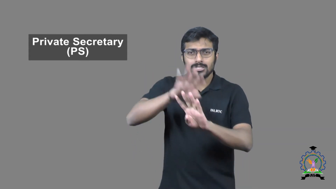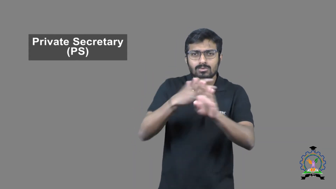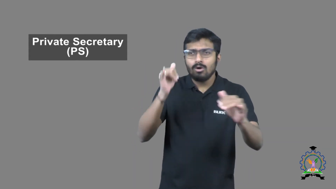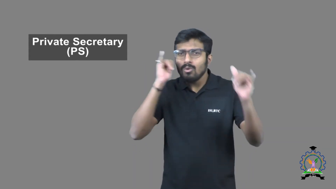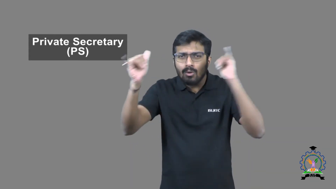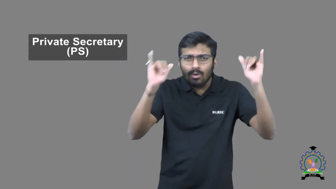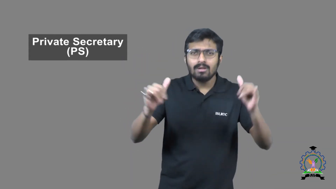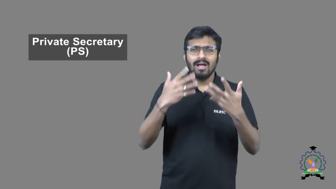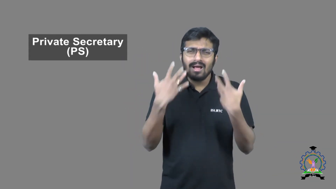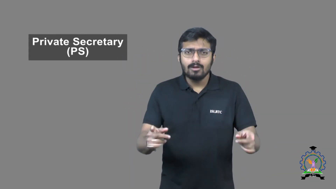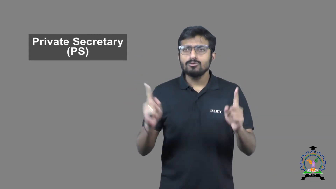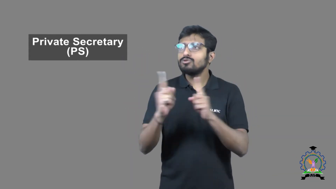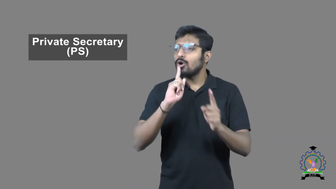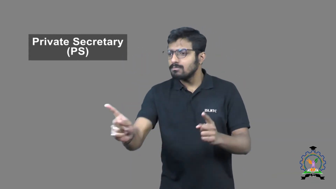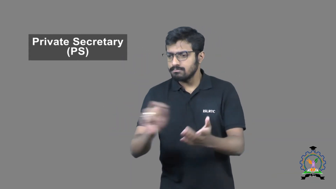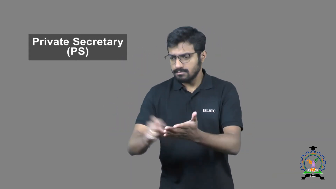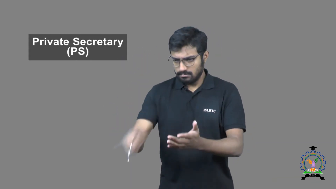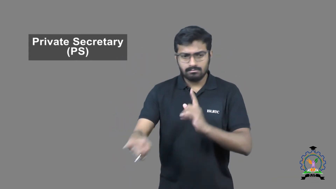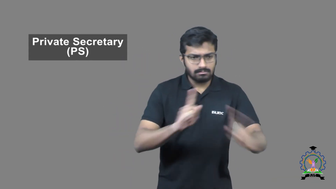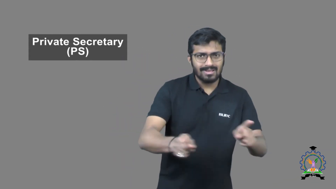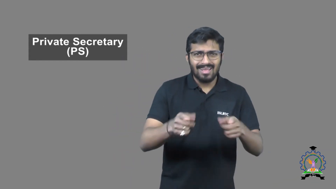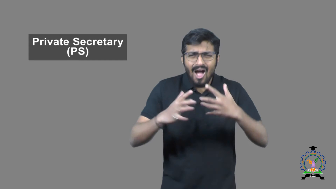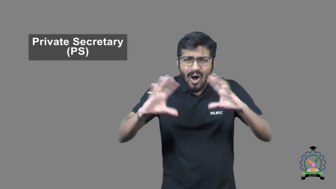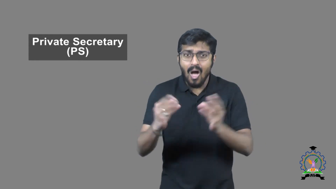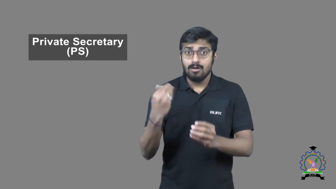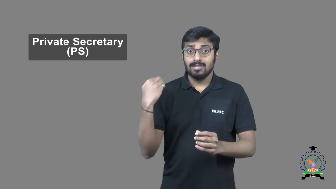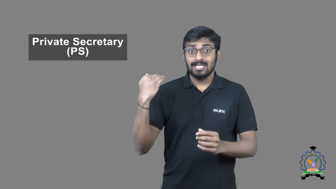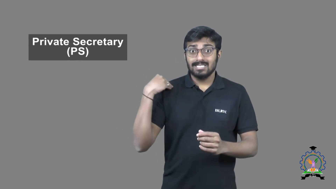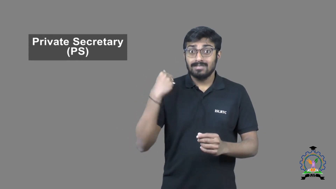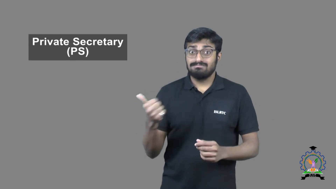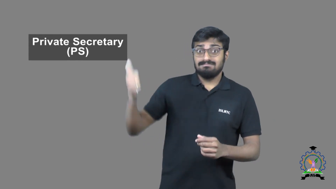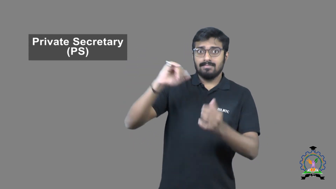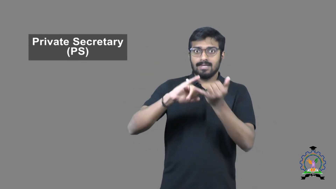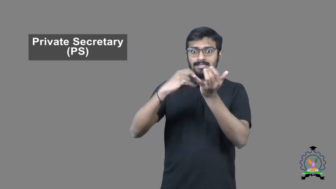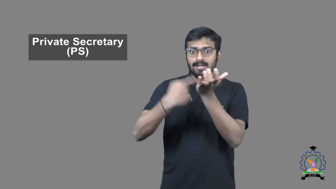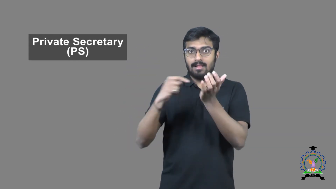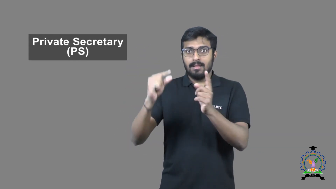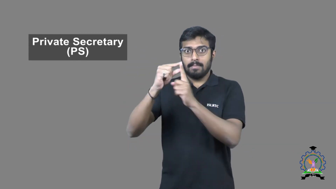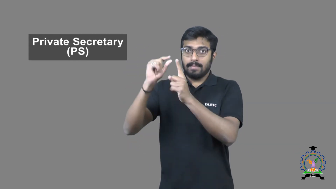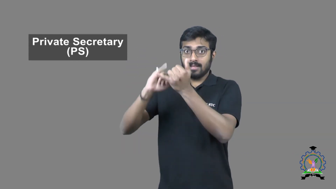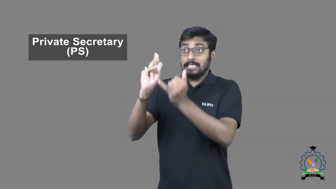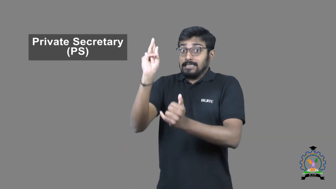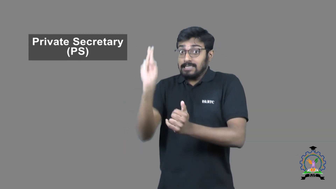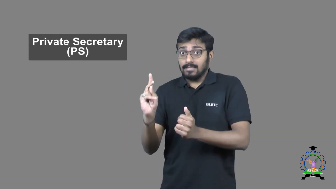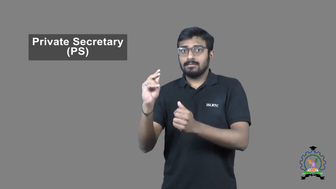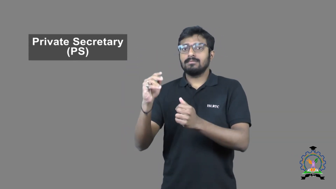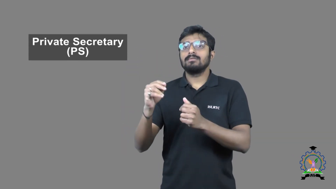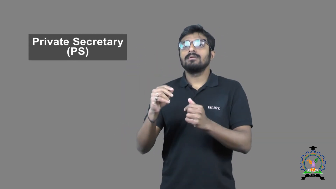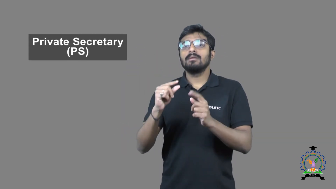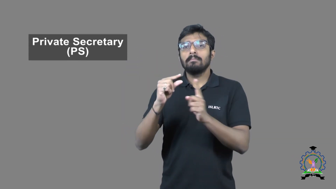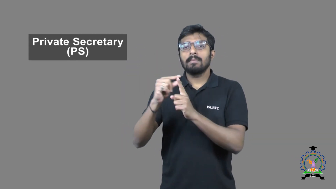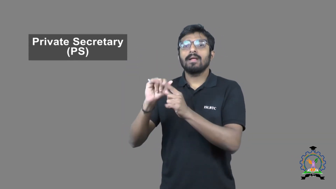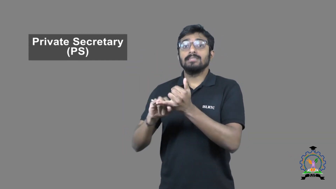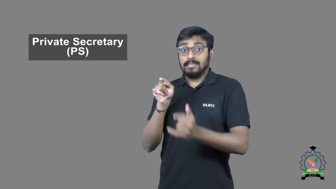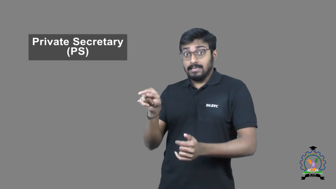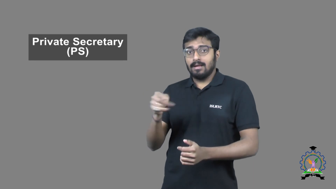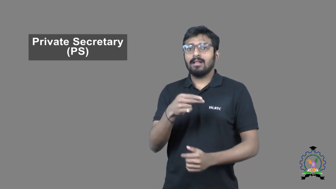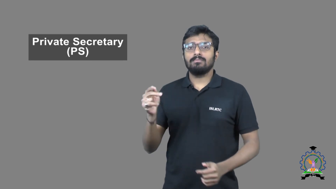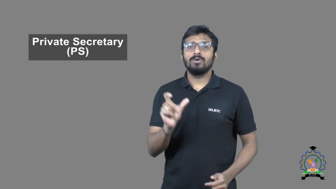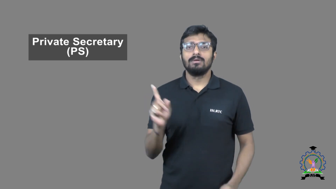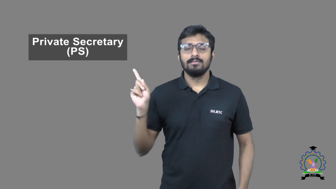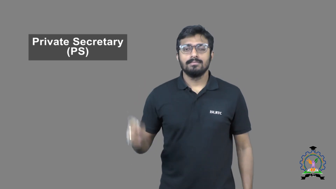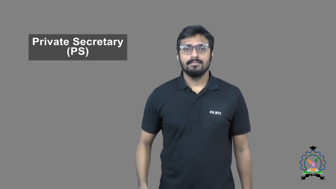Private SecretaryPS